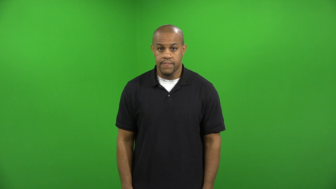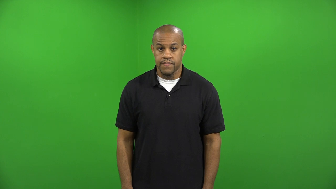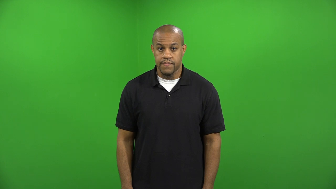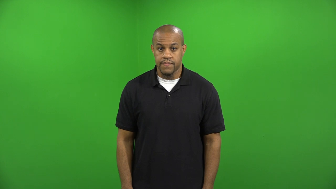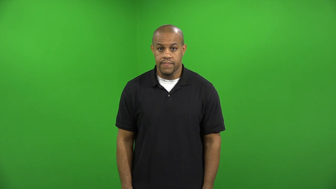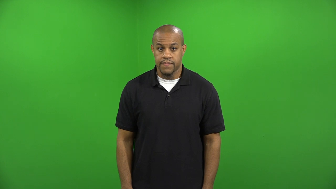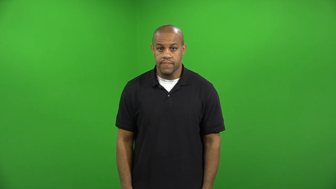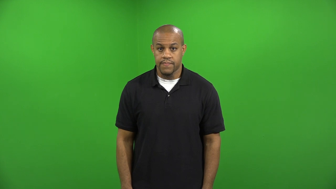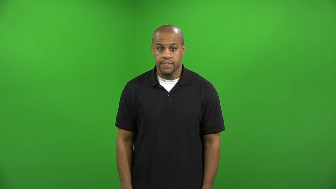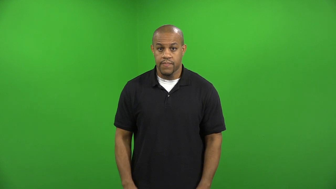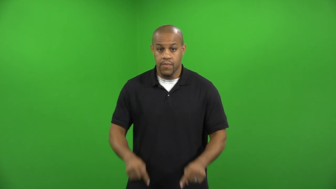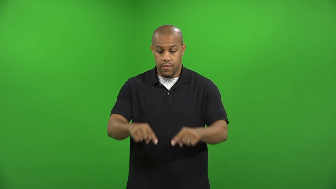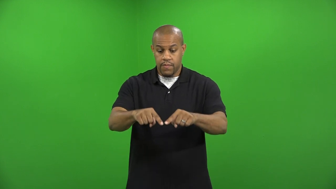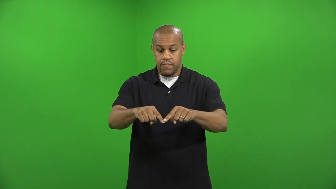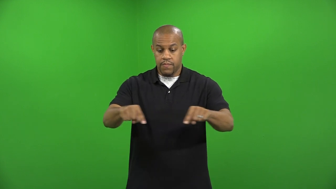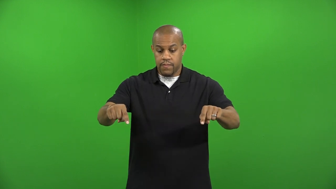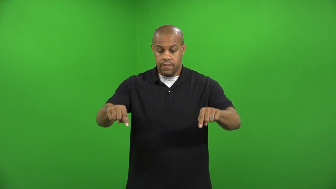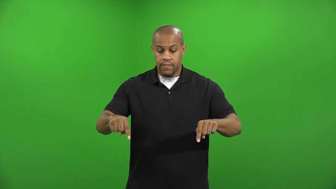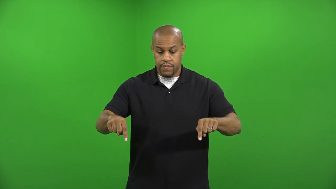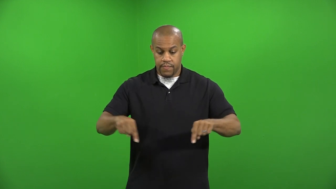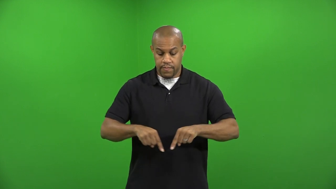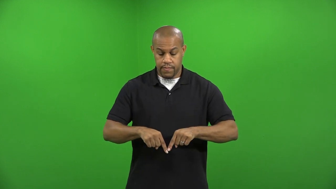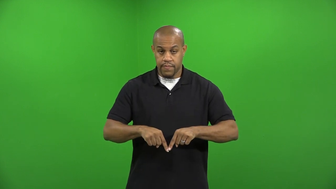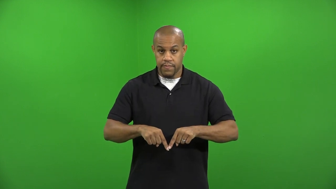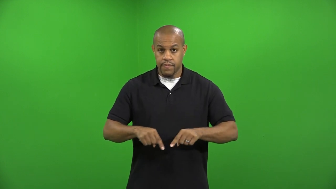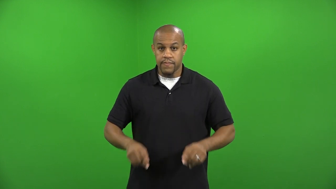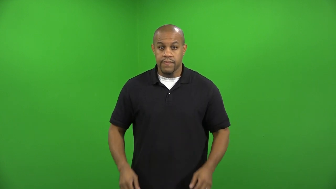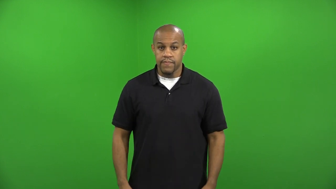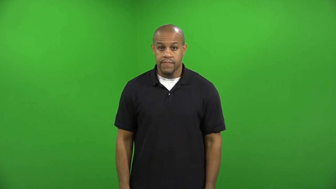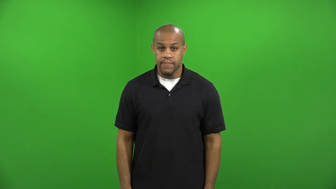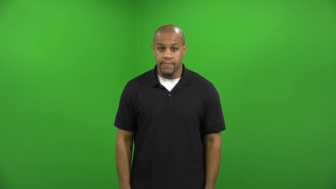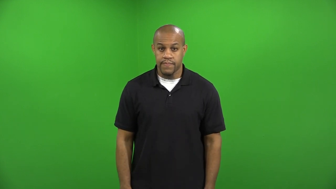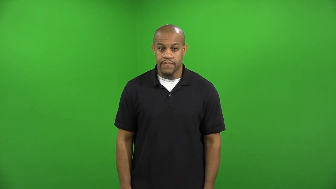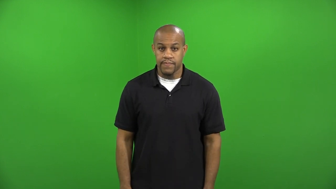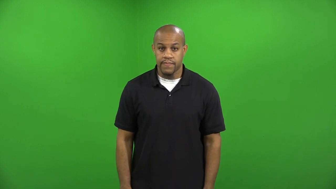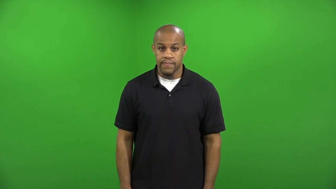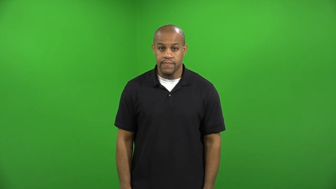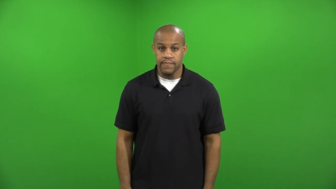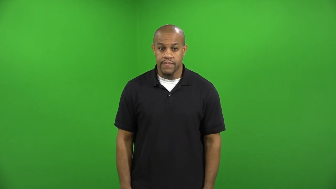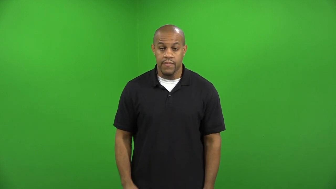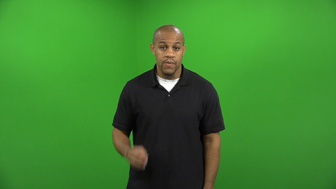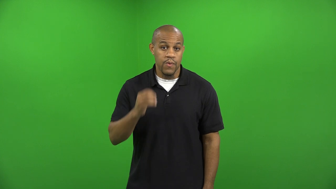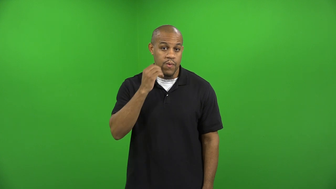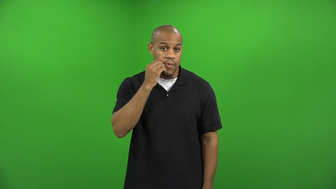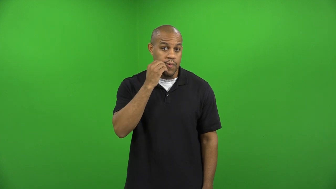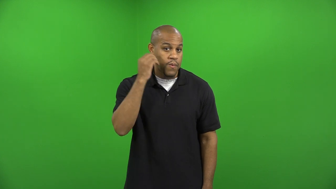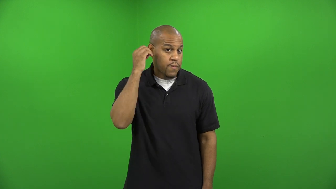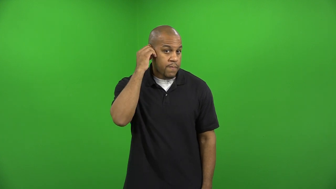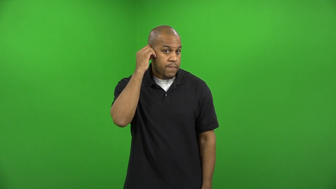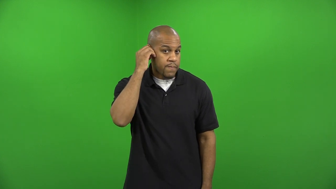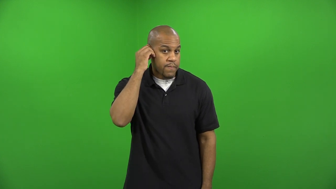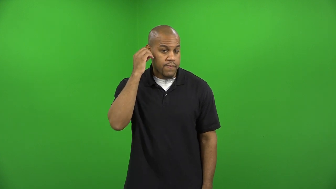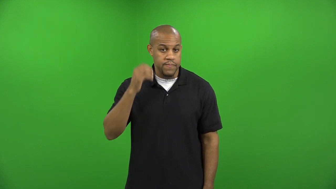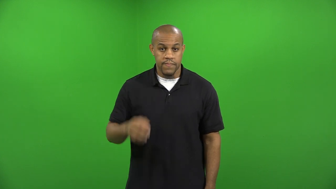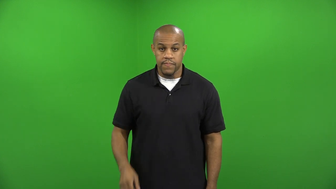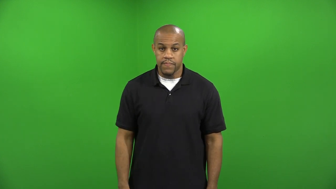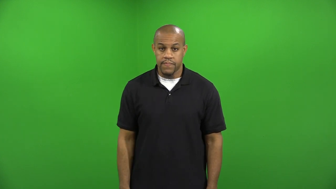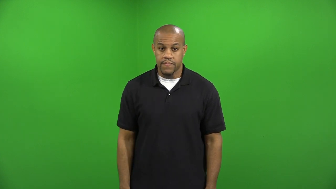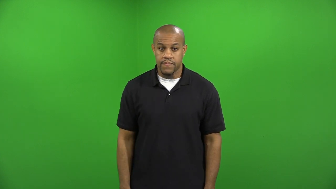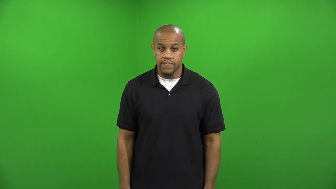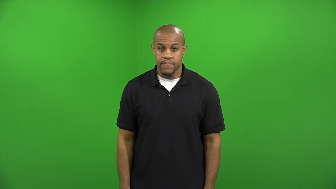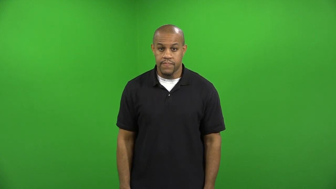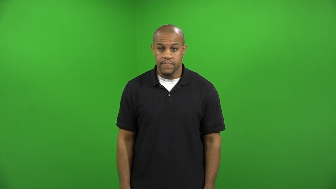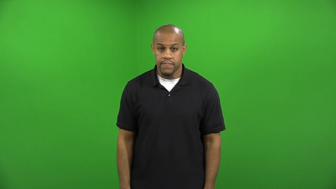Home